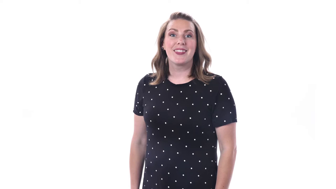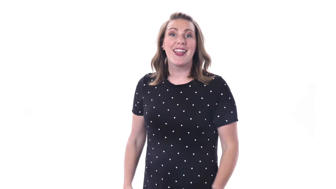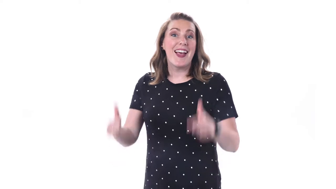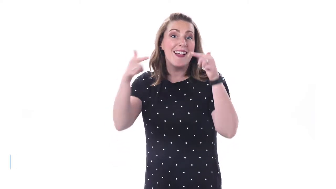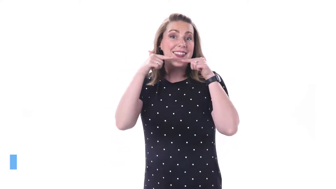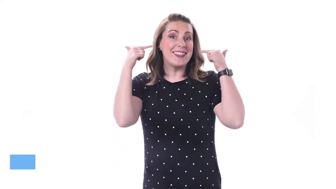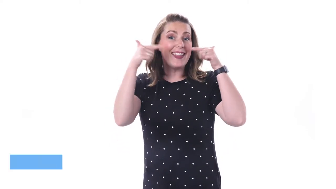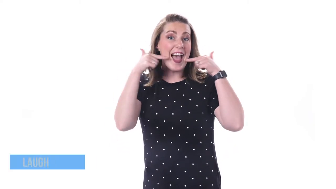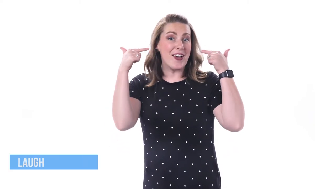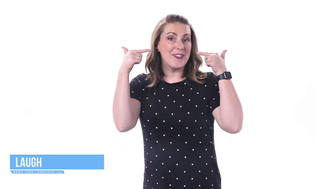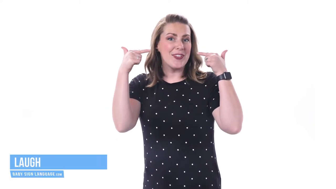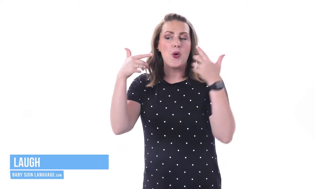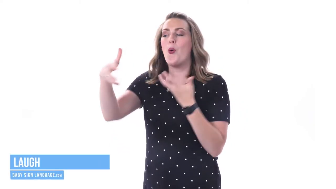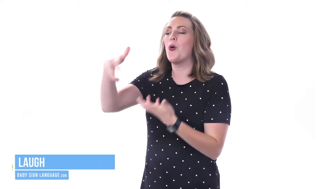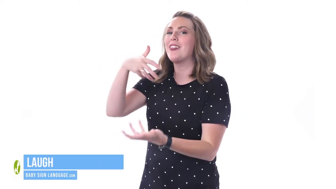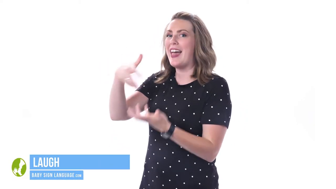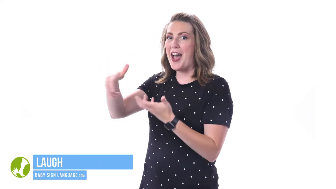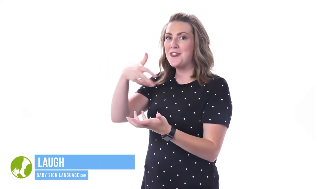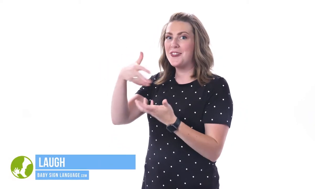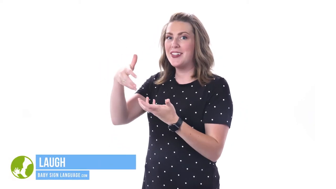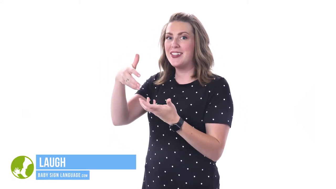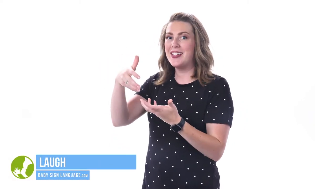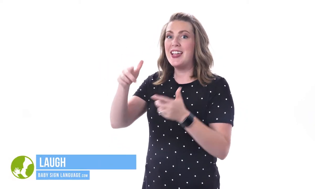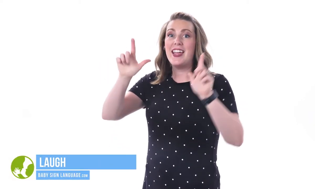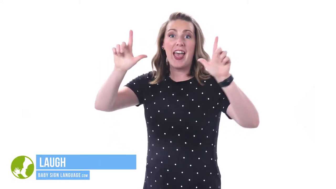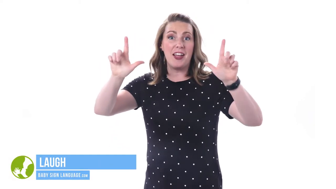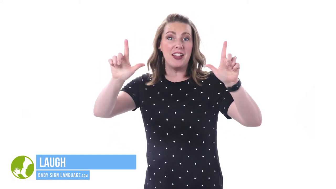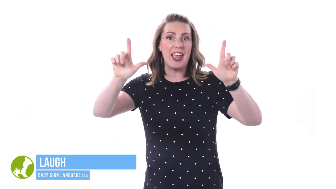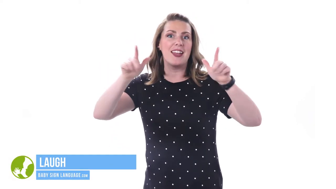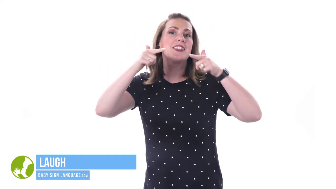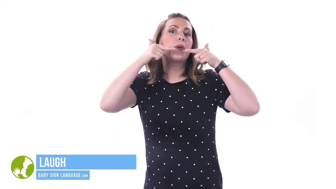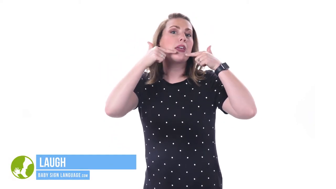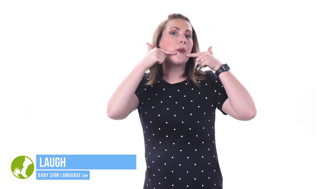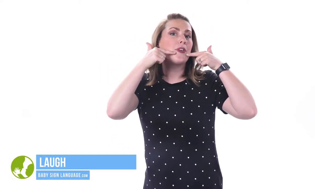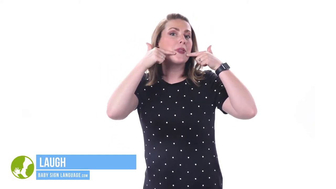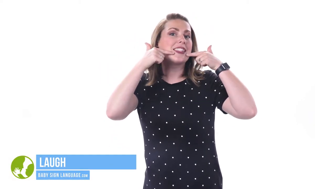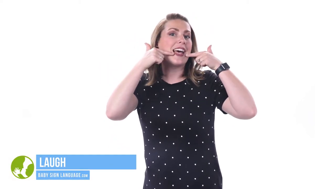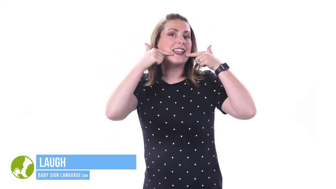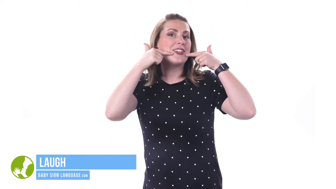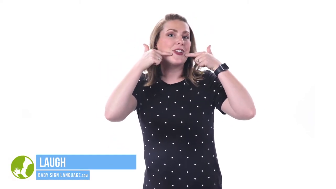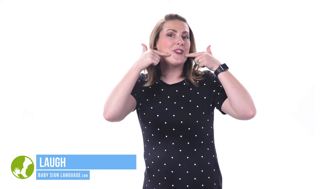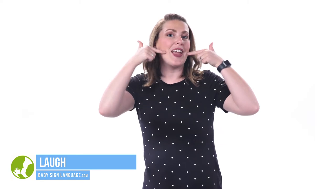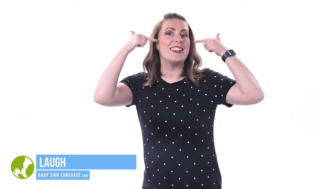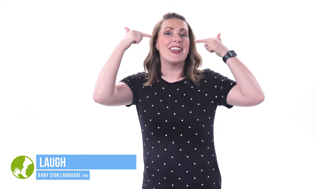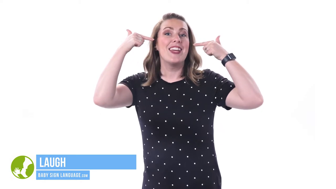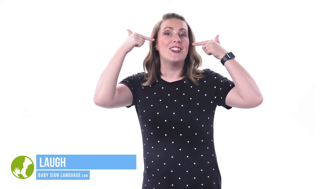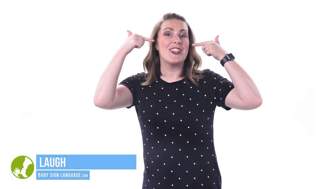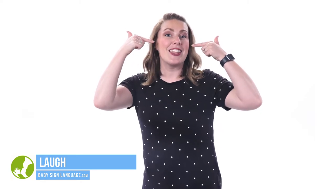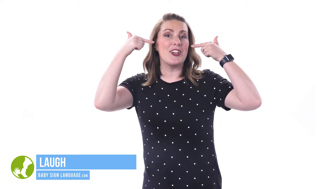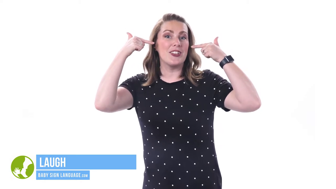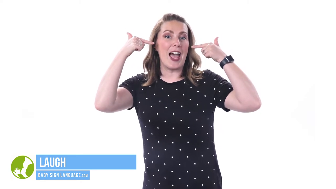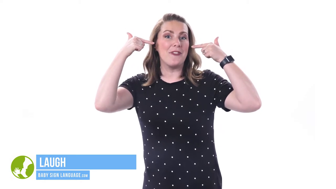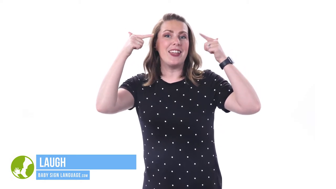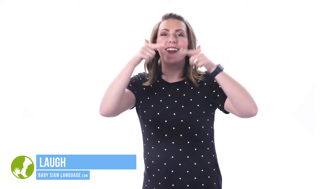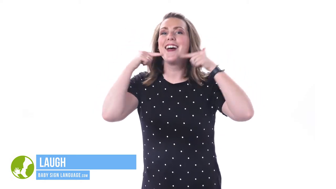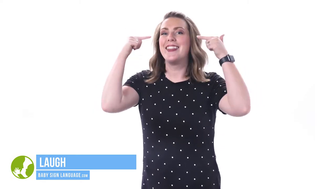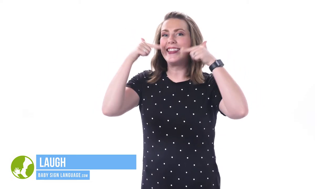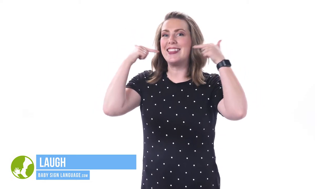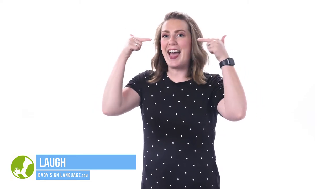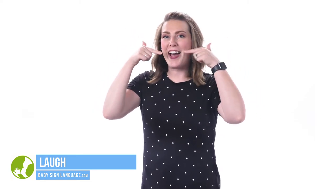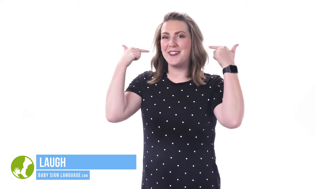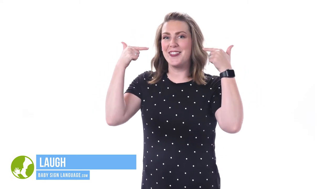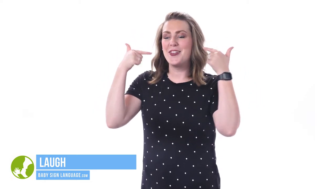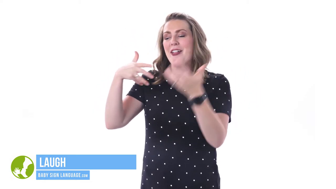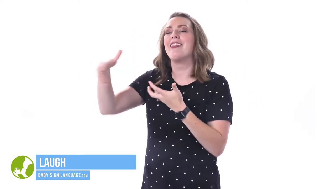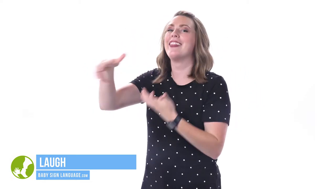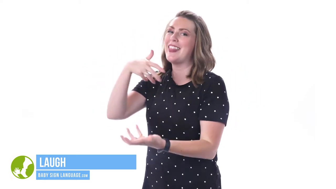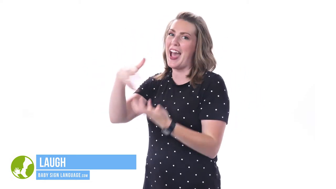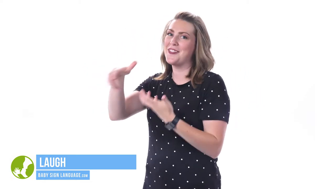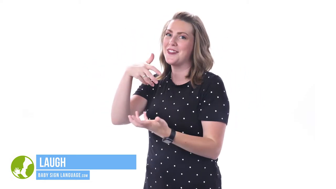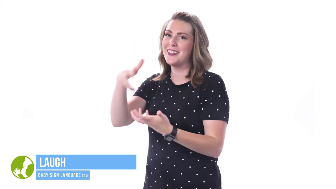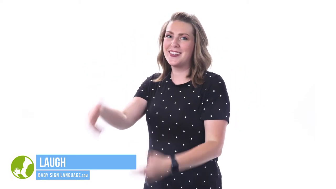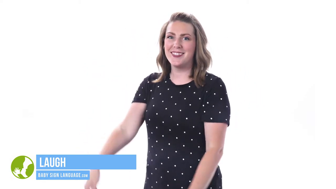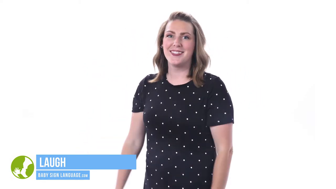Laugh